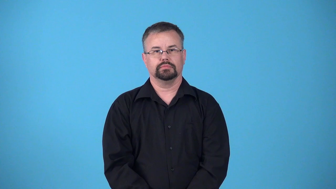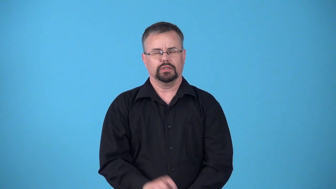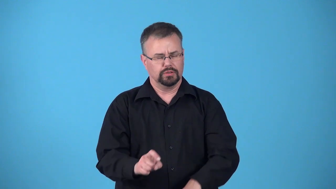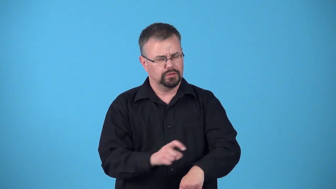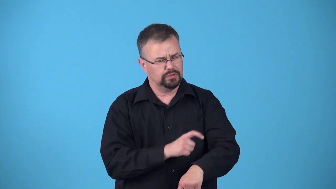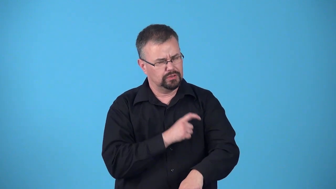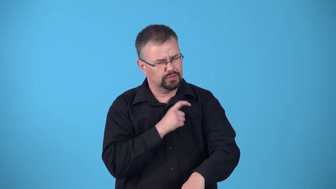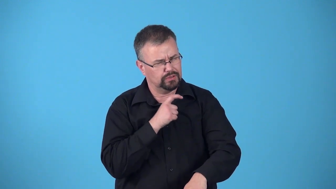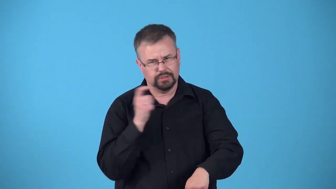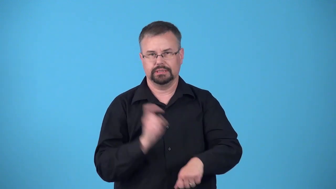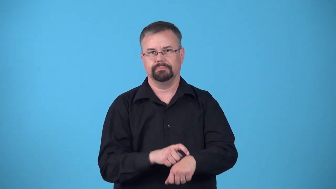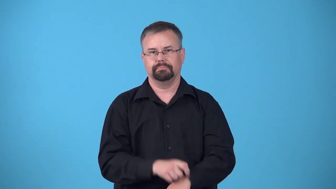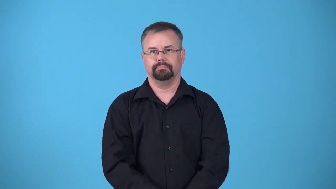in a coon's age, in a dog's age, in a donkey's years